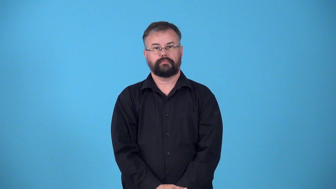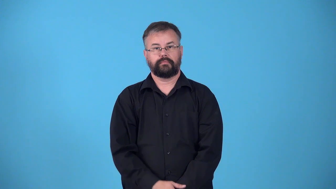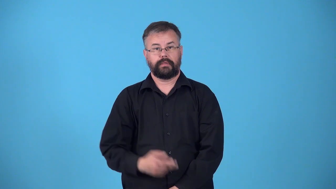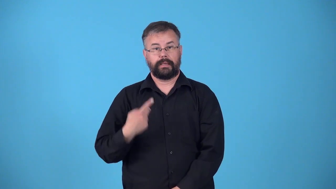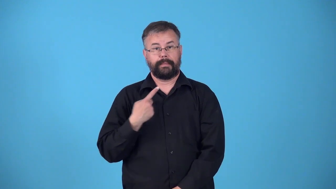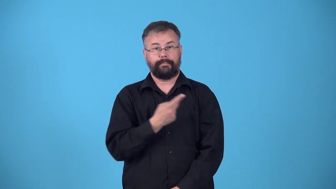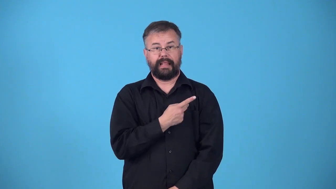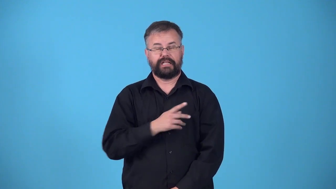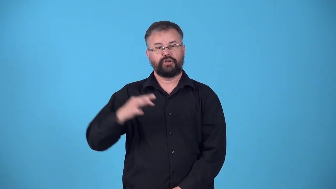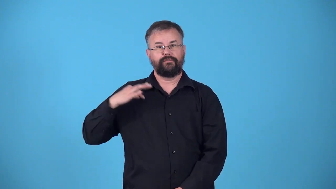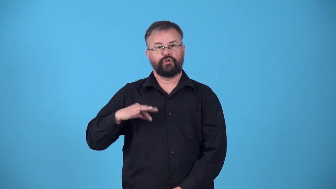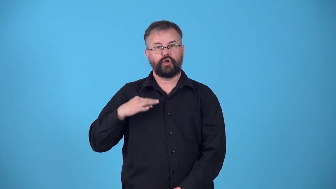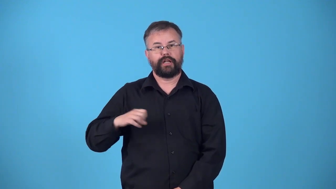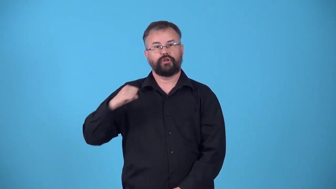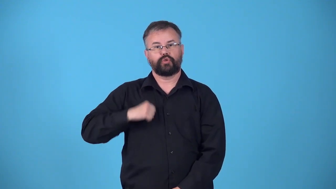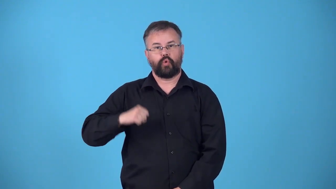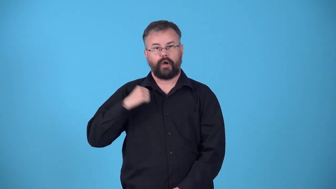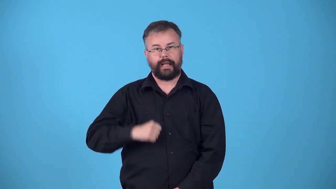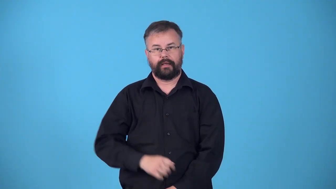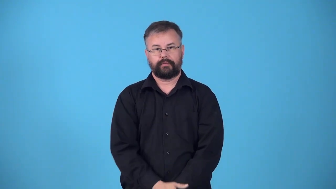pledge